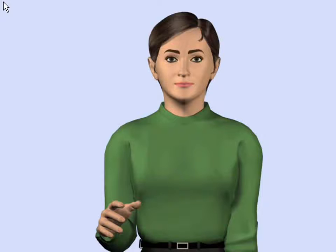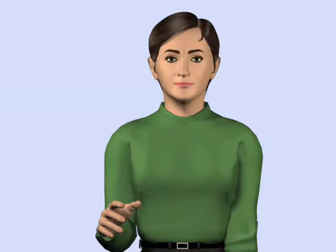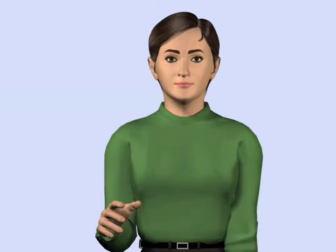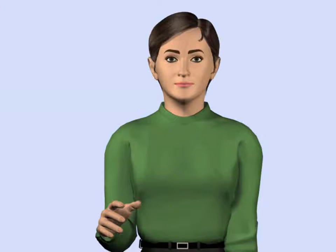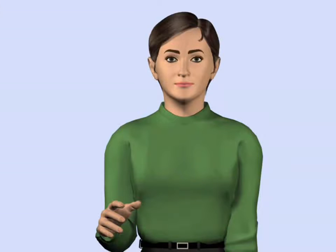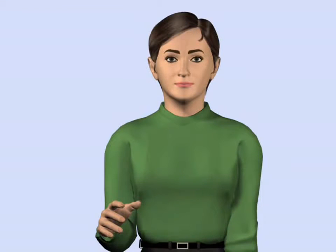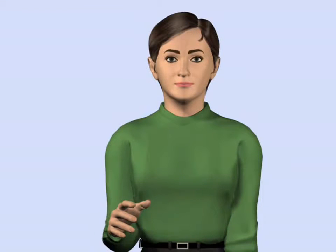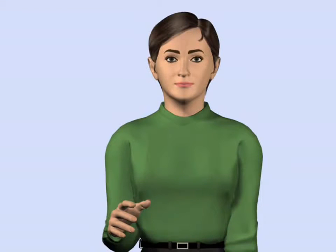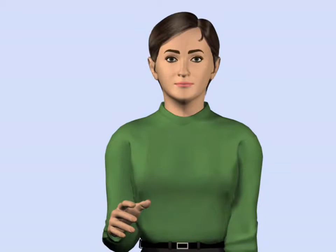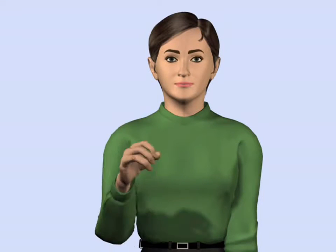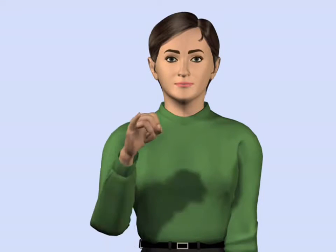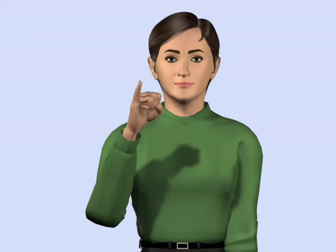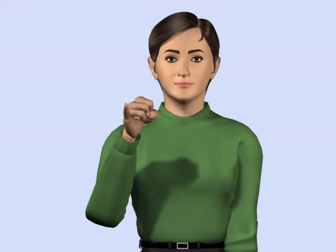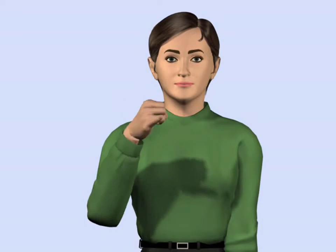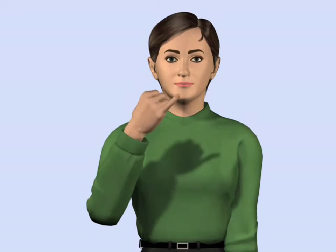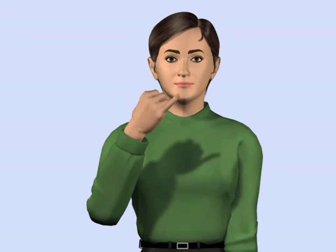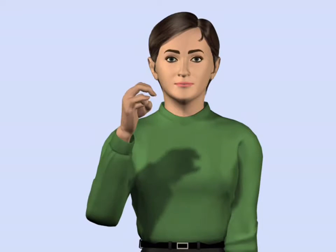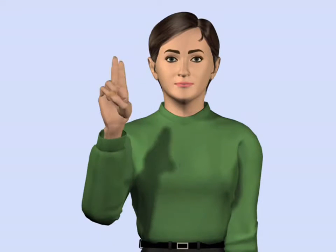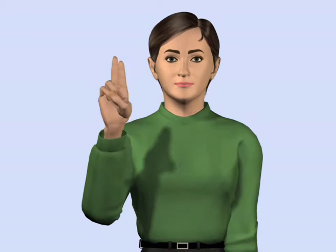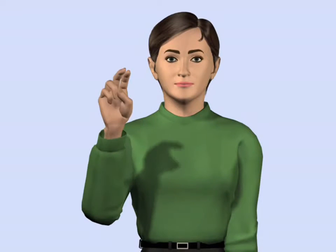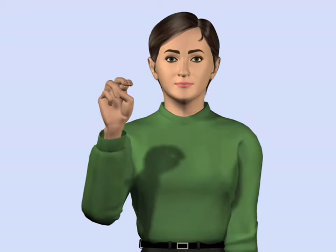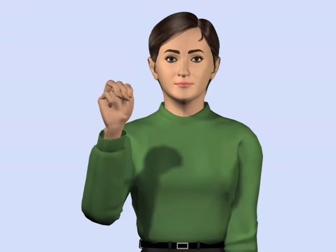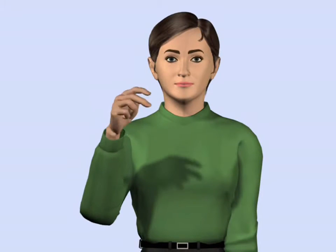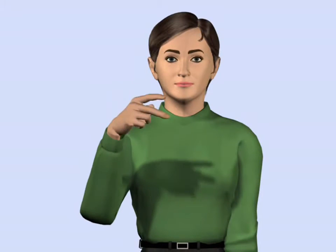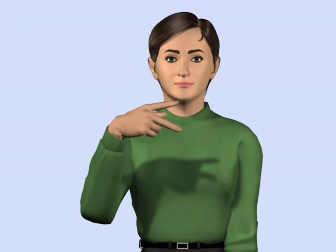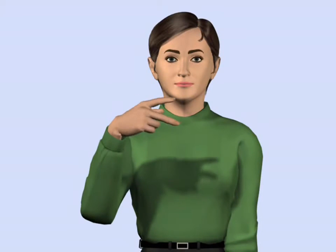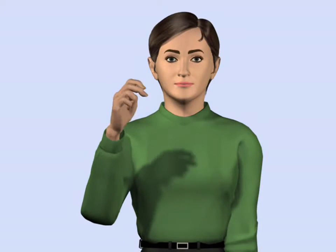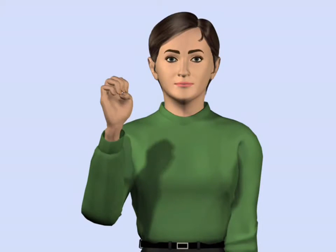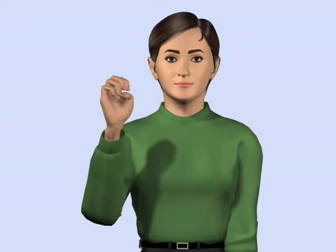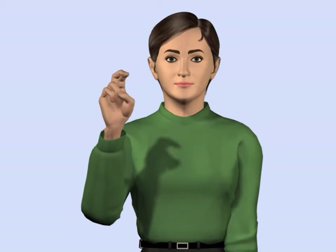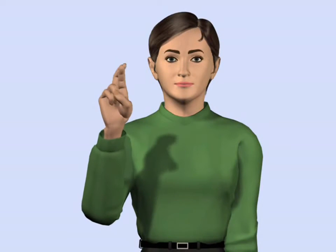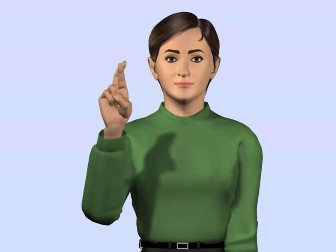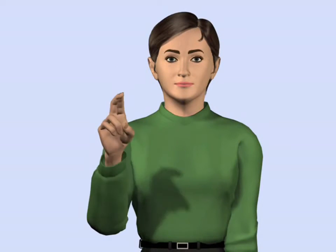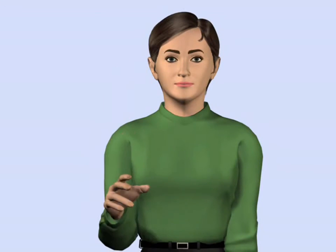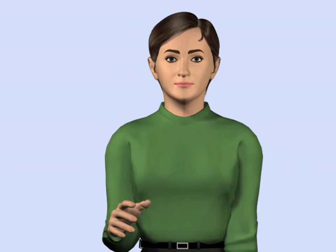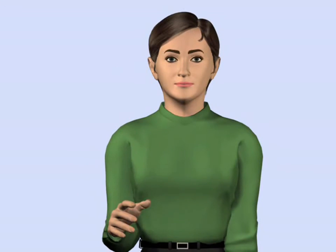jumper-clothes